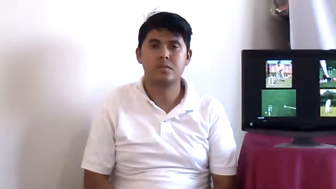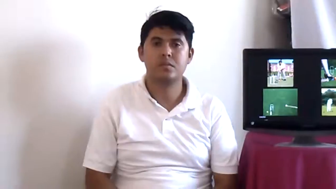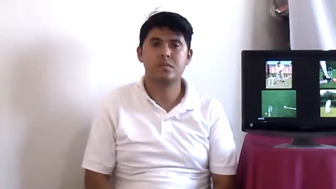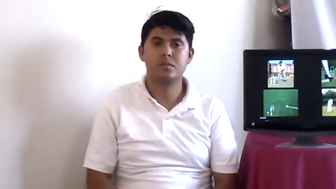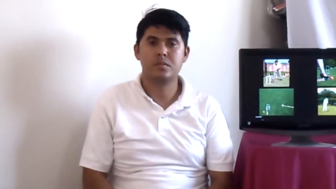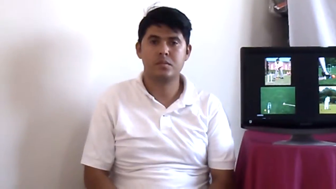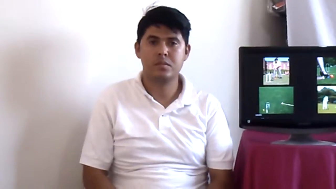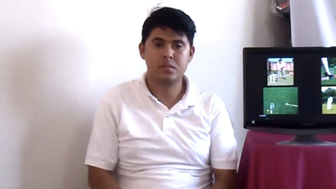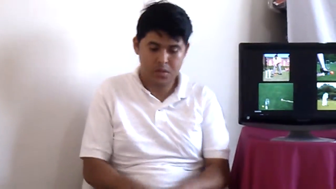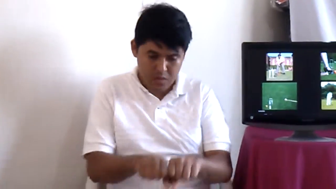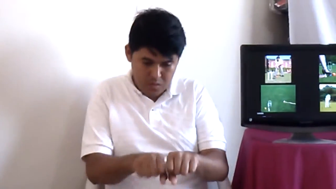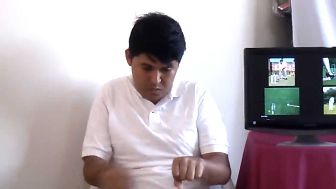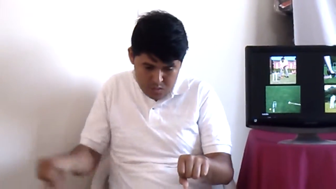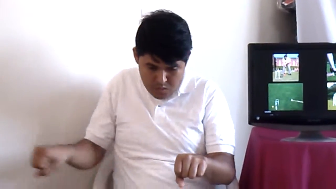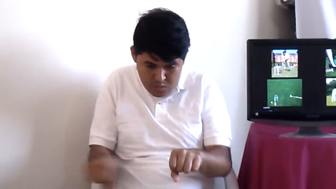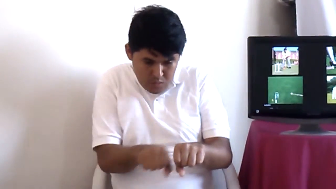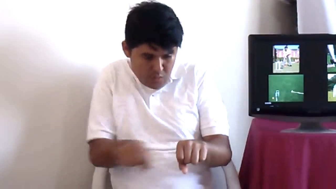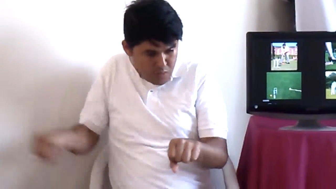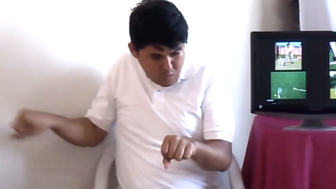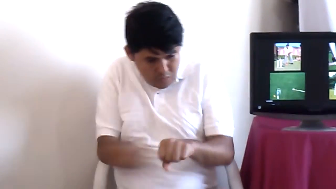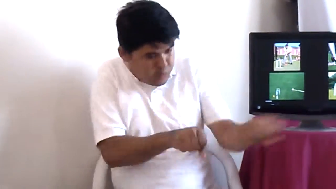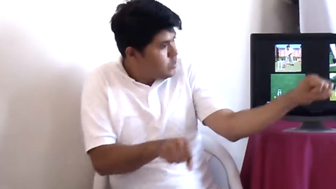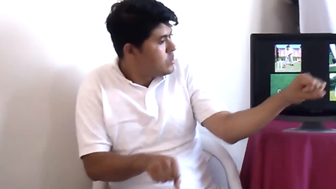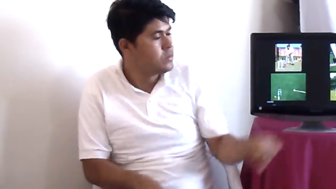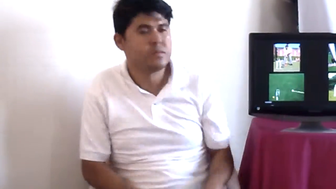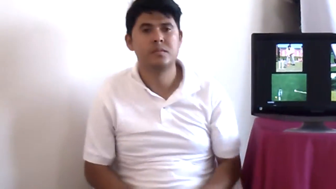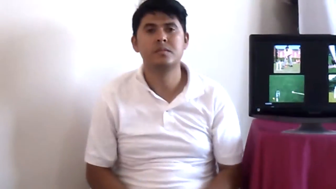croquet